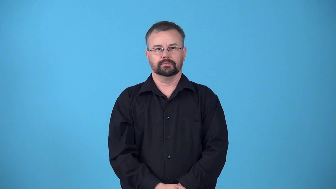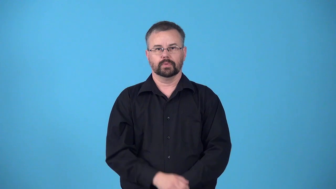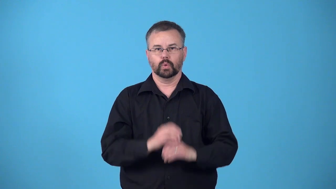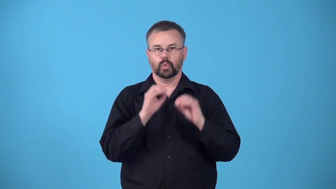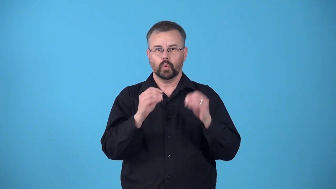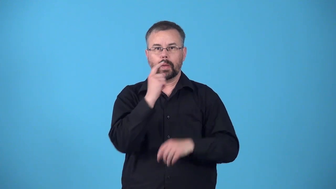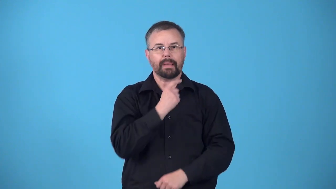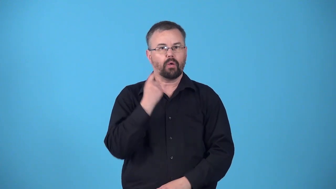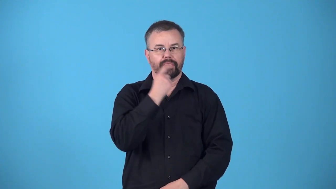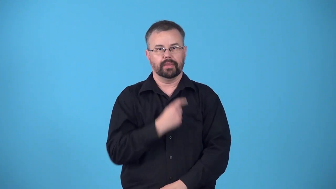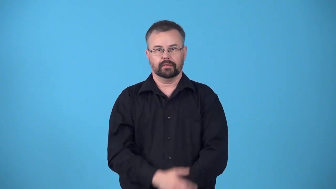mouthless